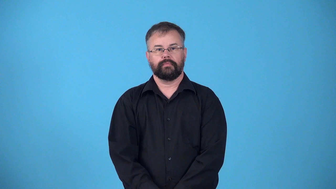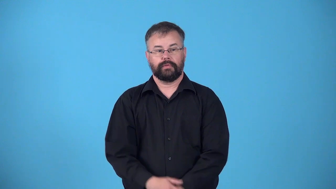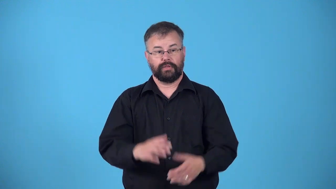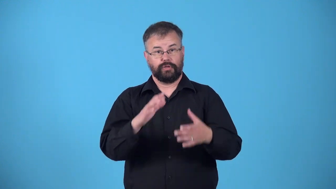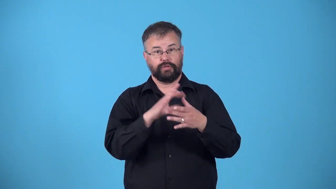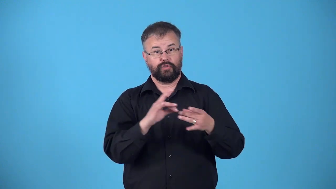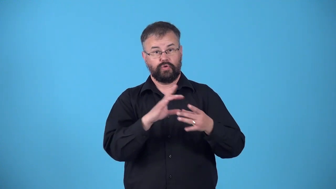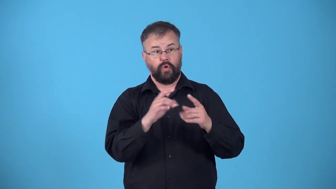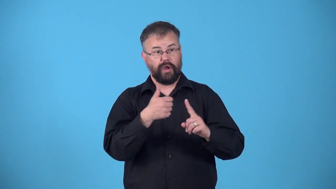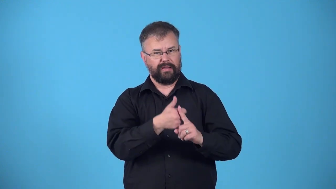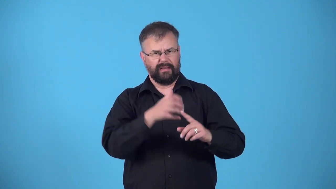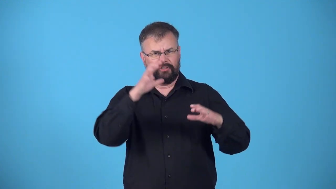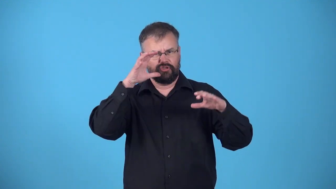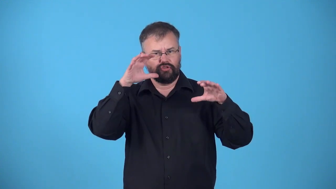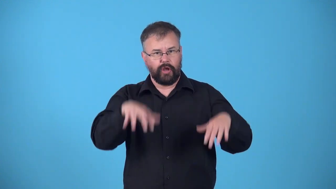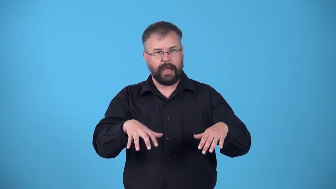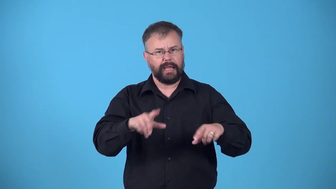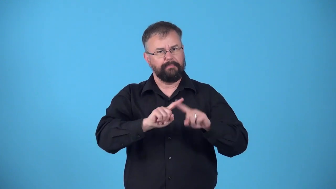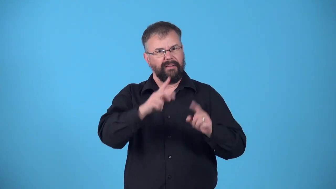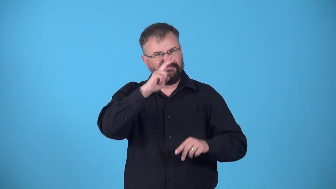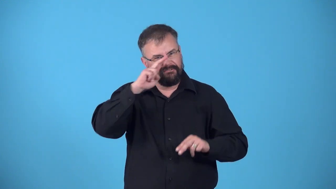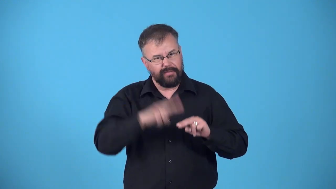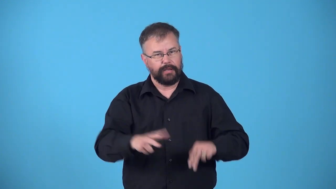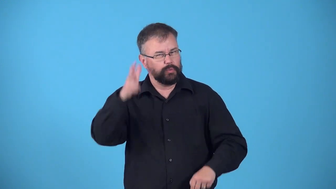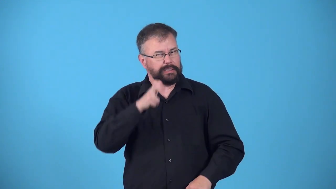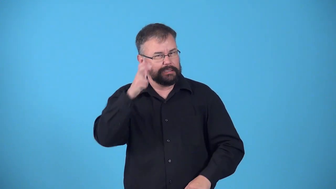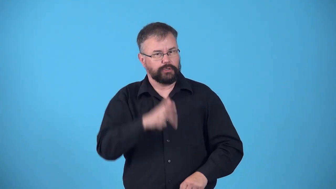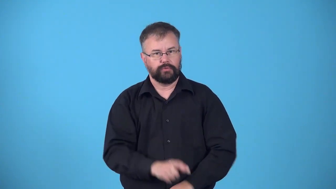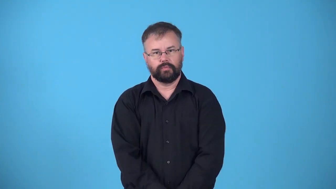juicy story